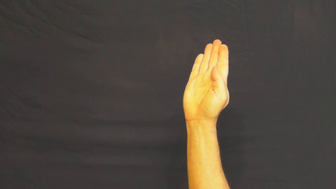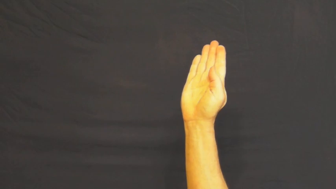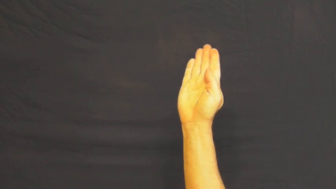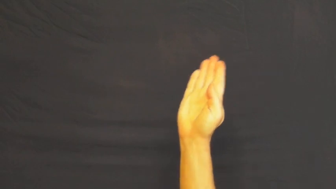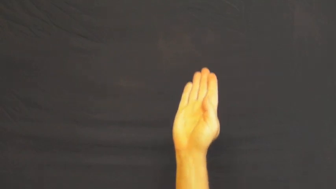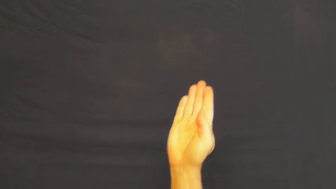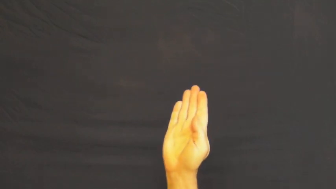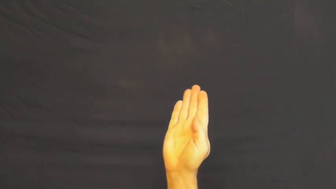Beaverton,OR,Birmingham,AL